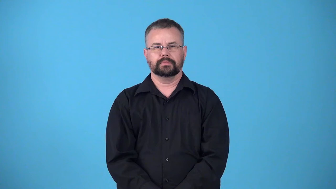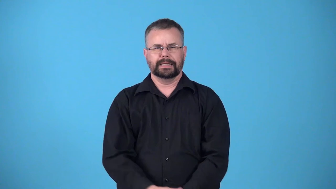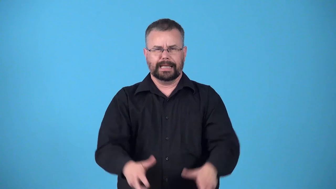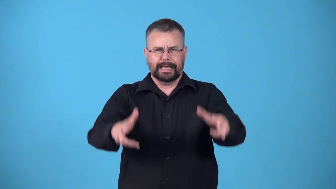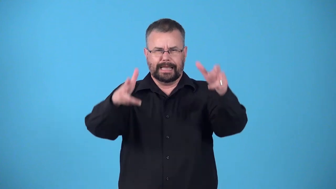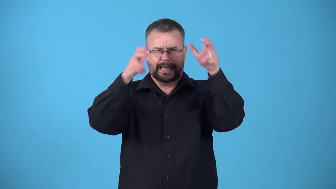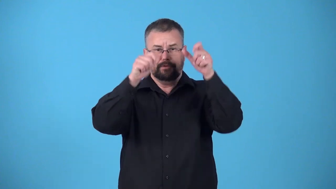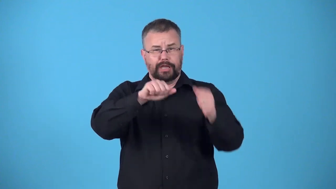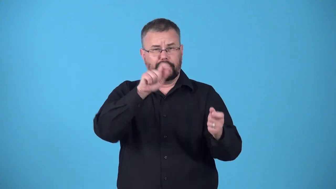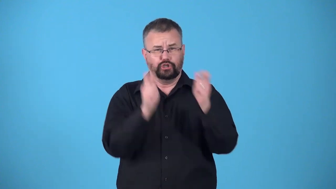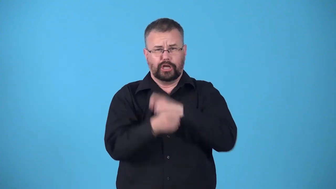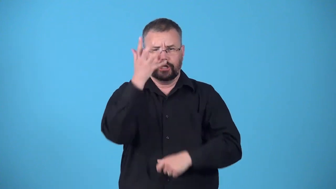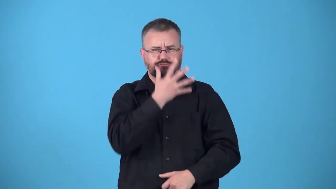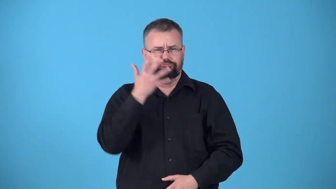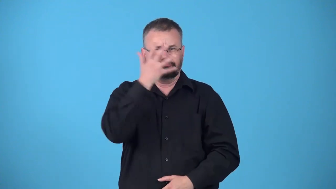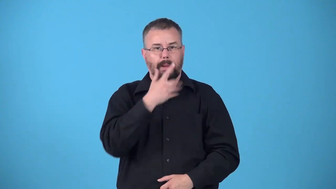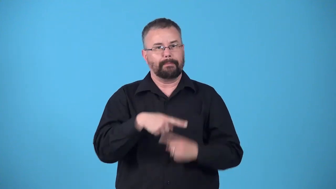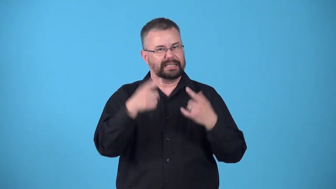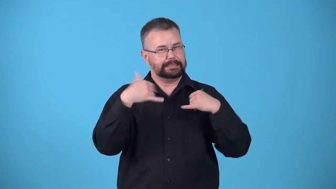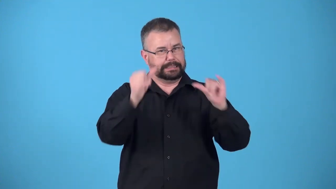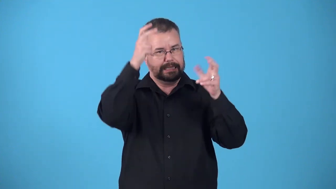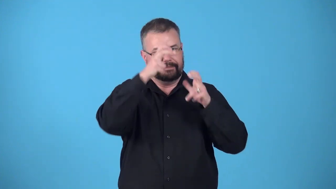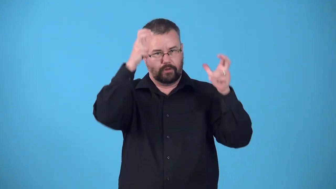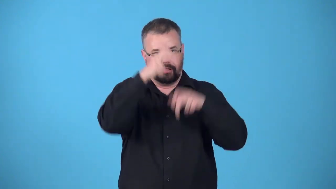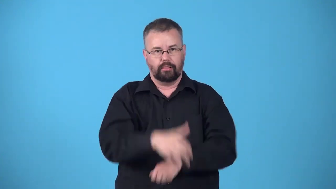black will take no other hue